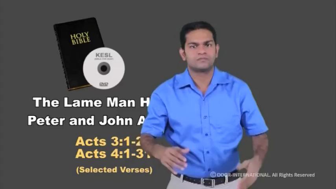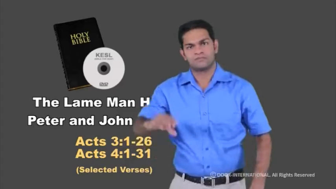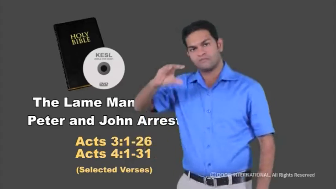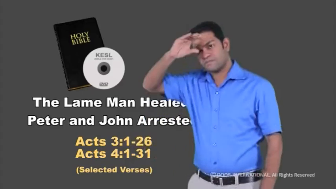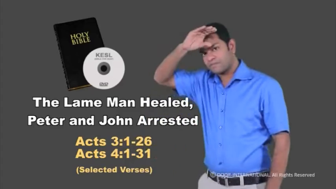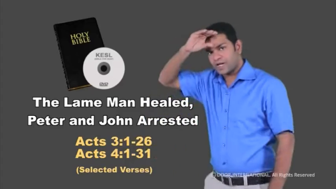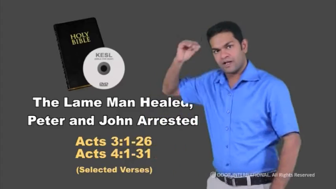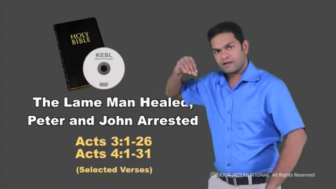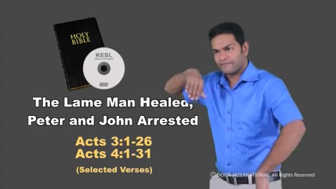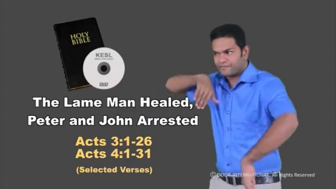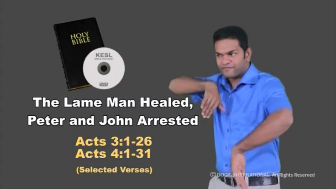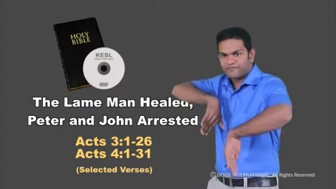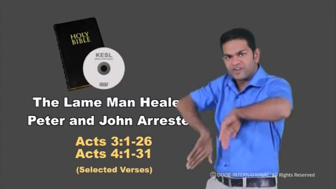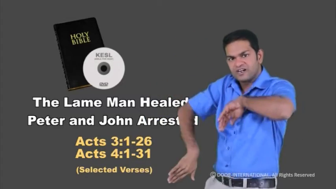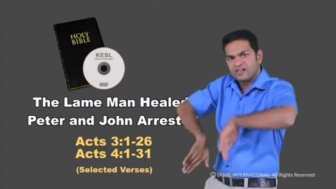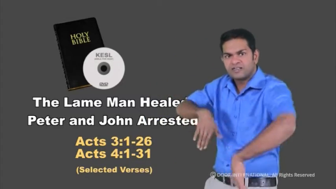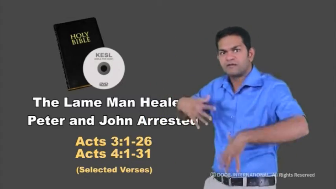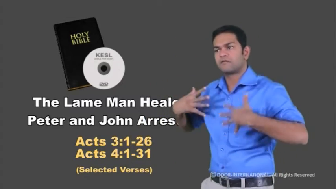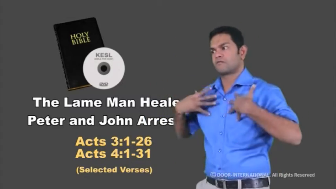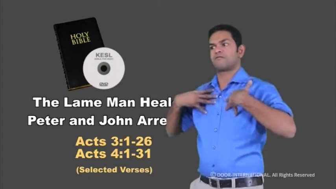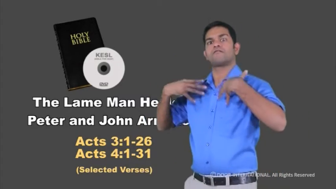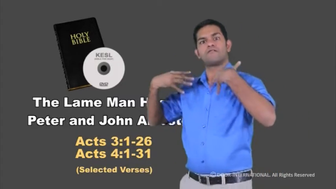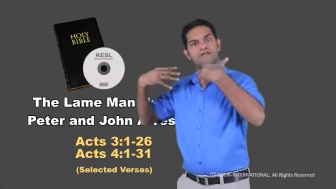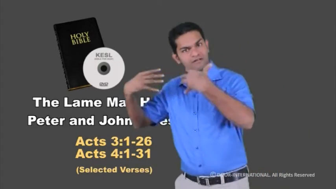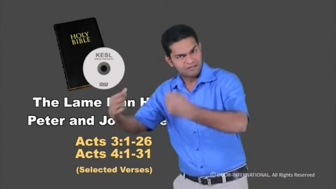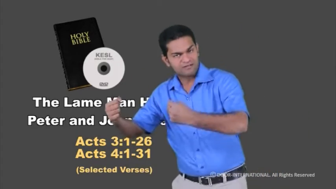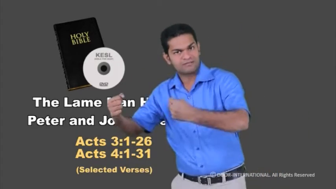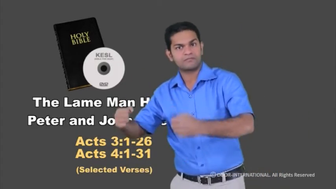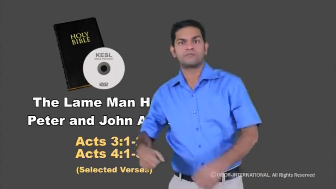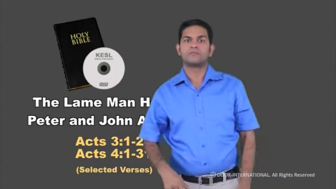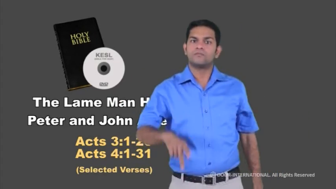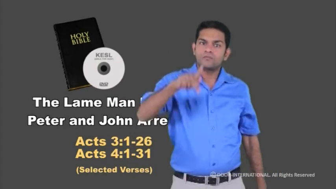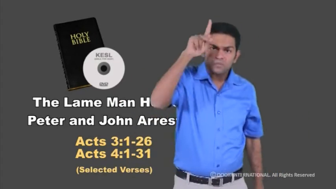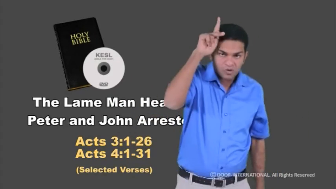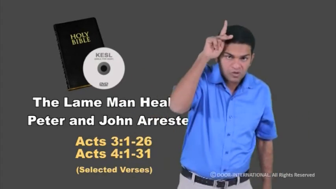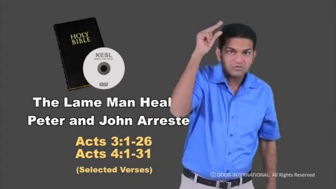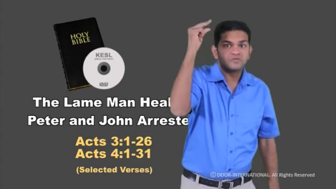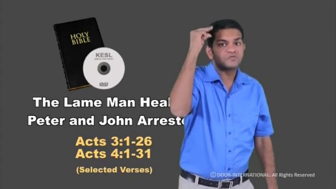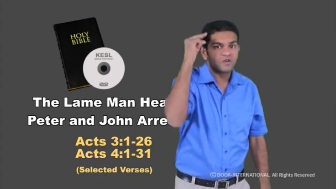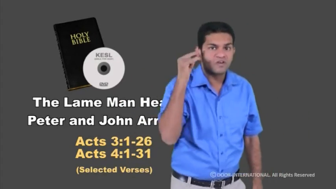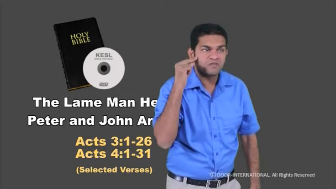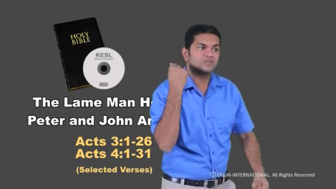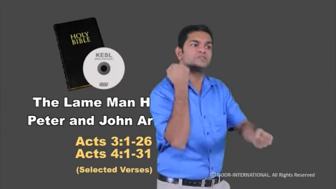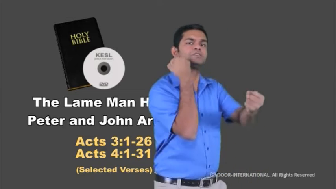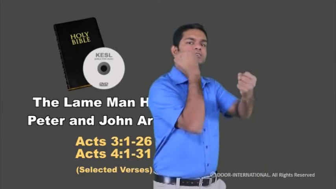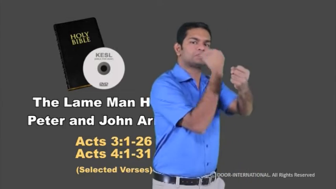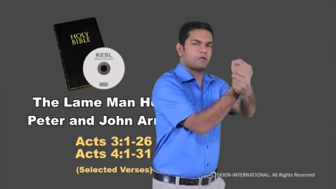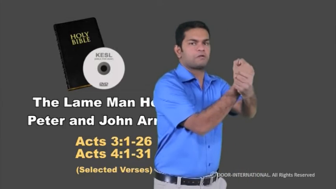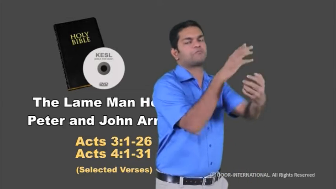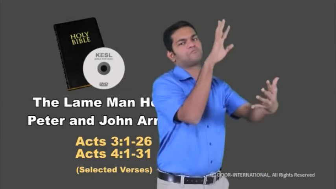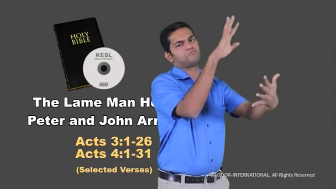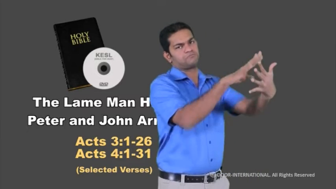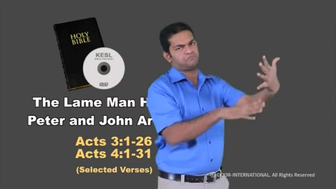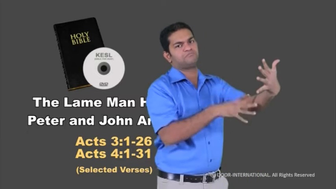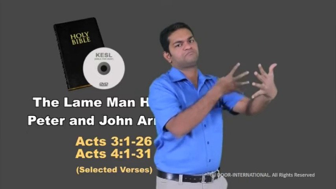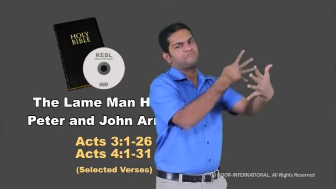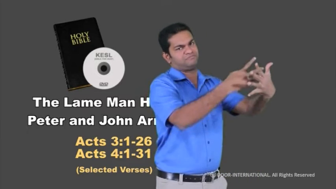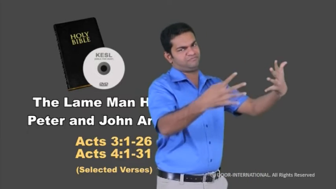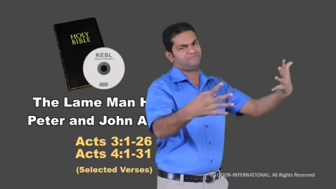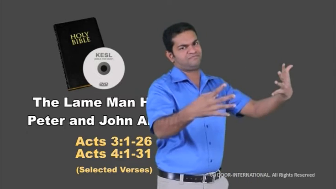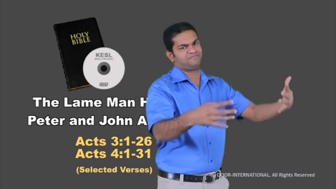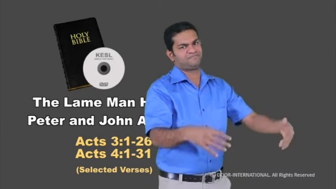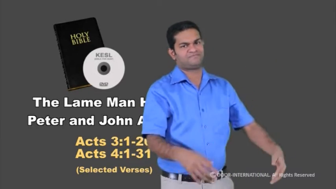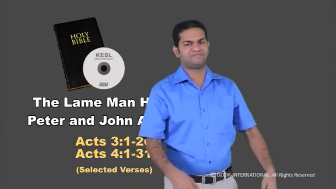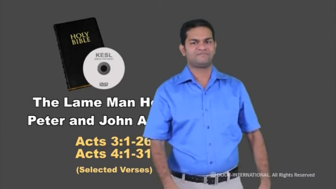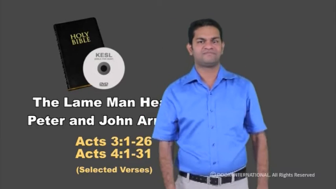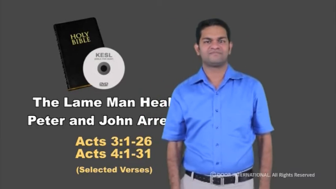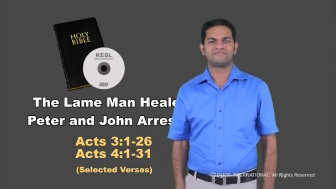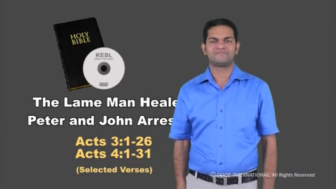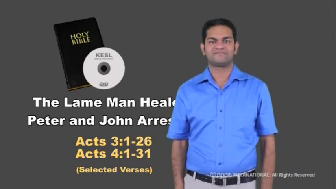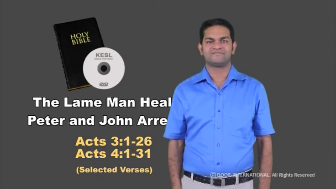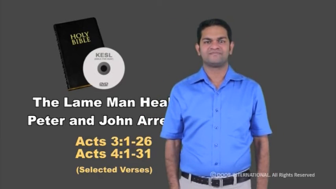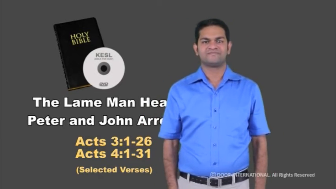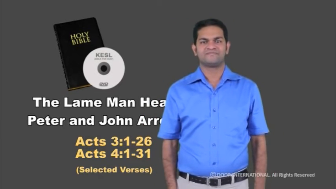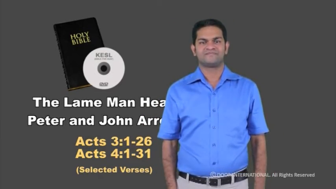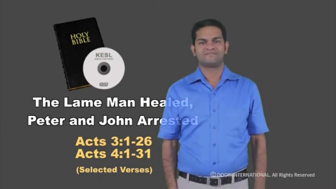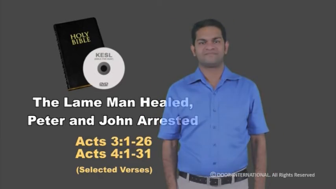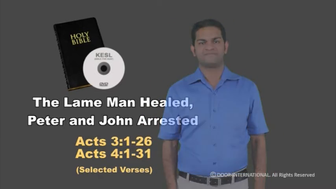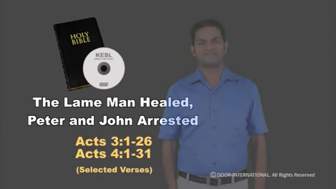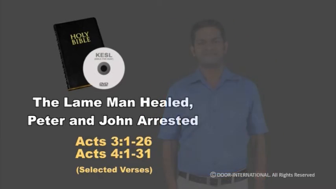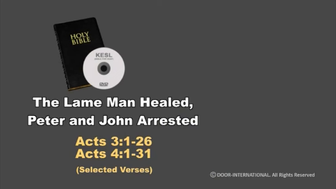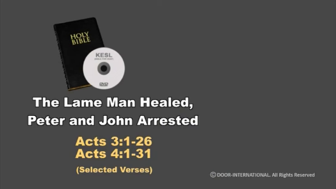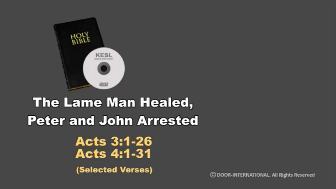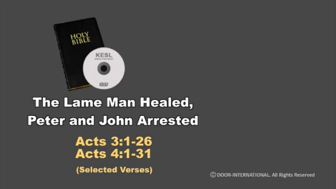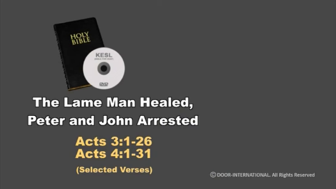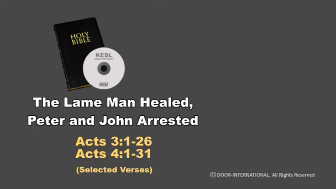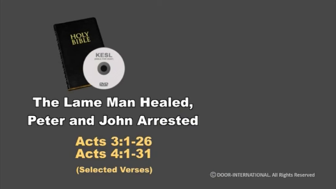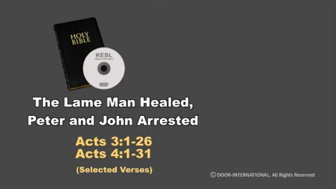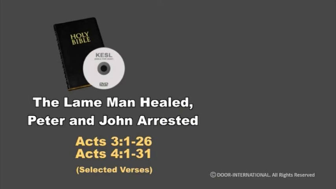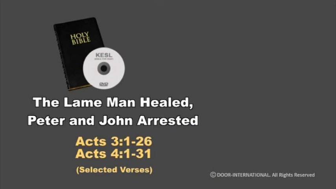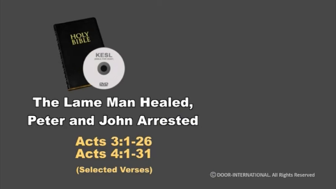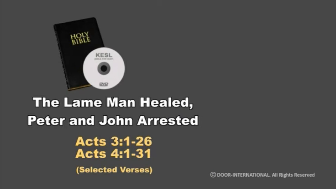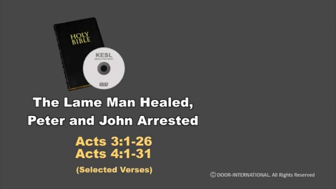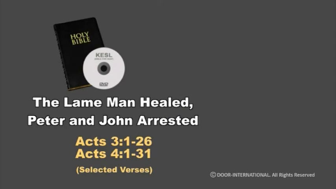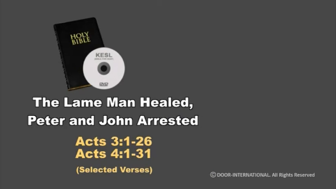The Lame Man Healed, Peter and John Arrested